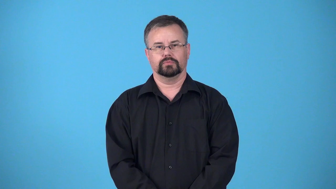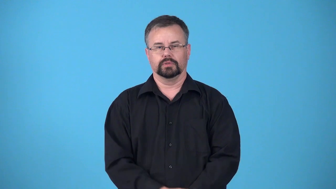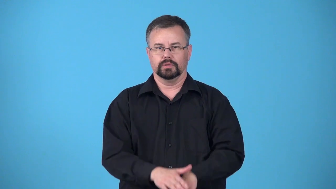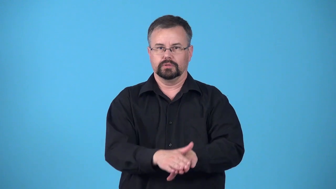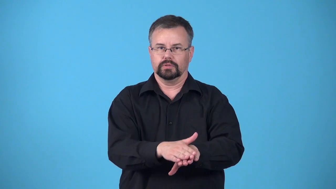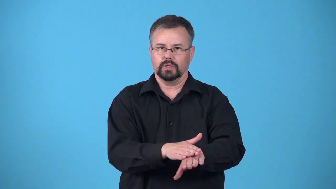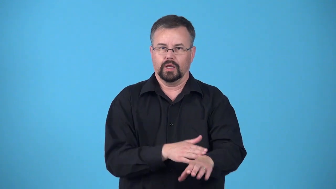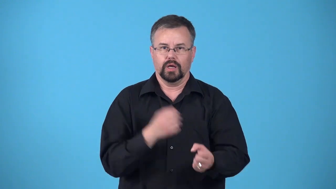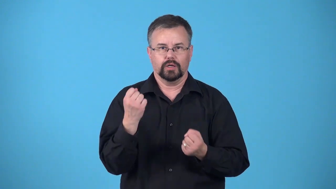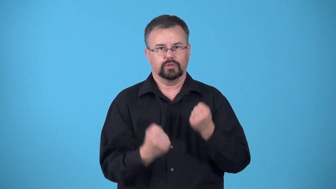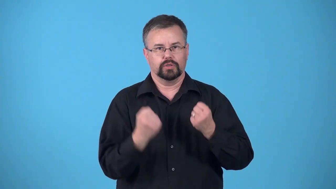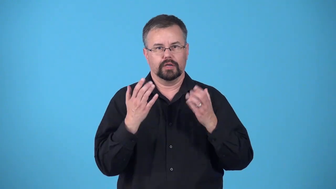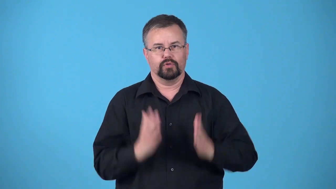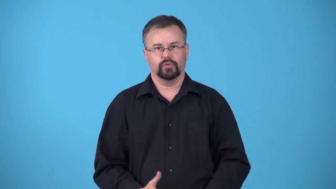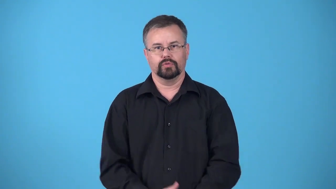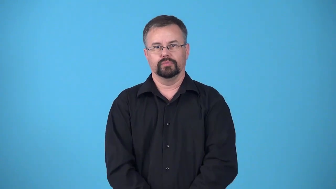sunday driver